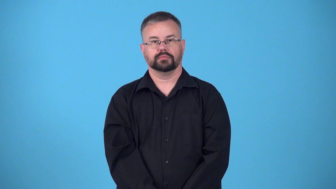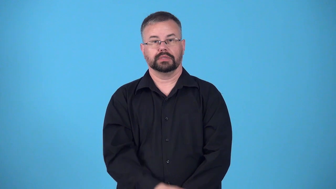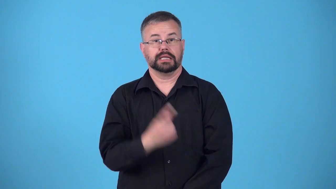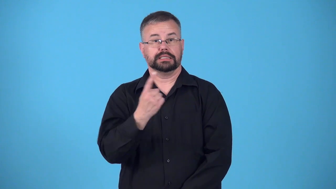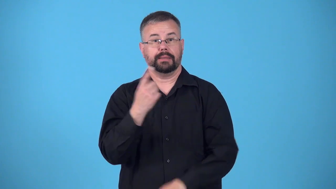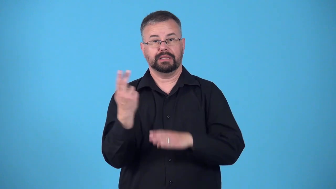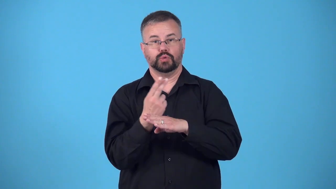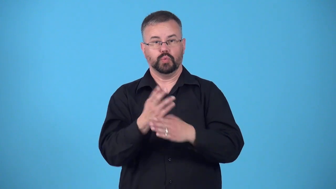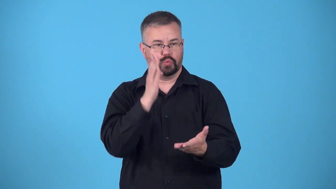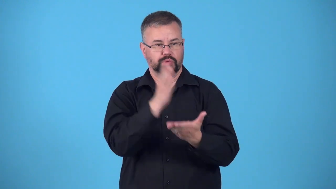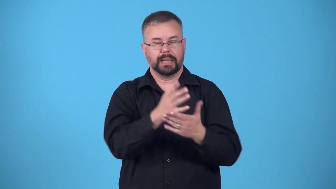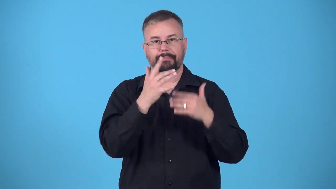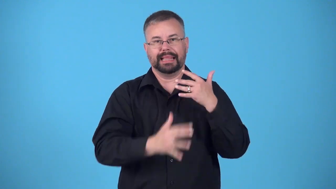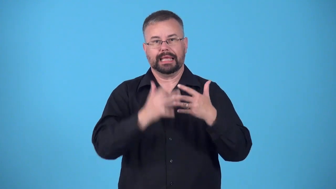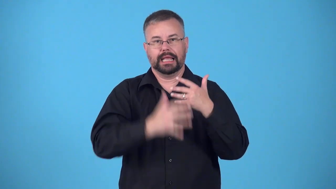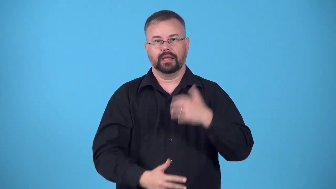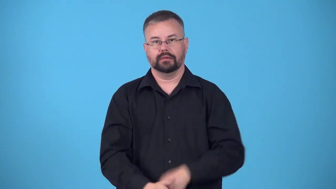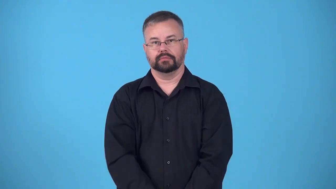styptic